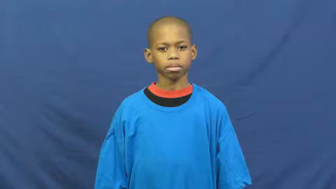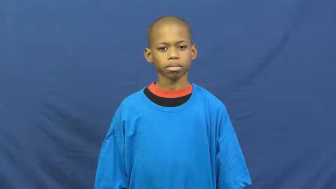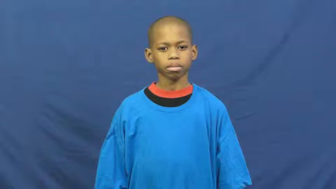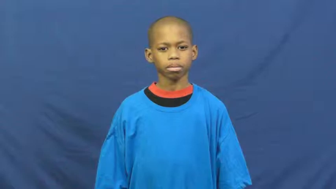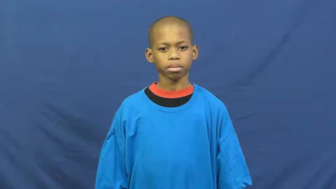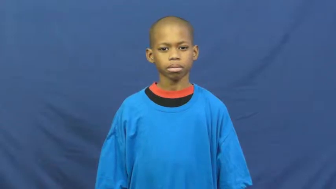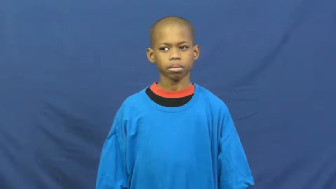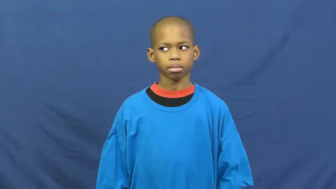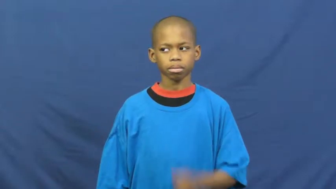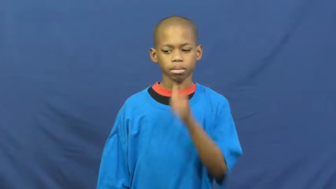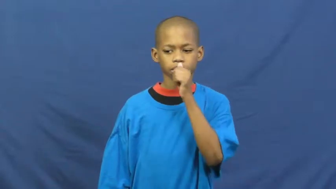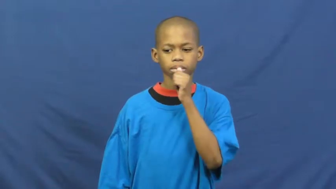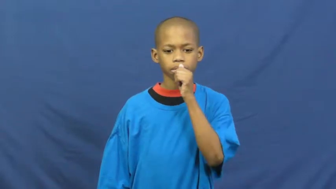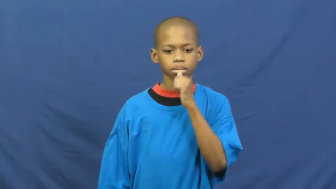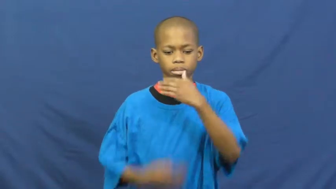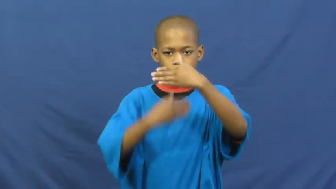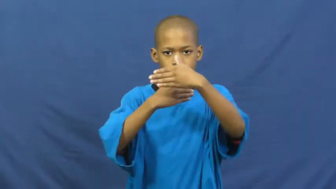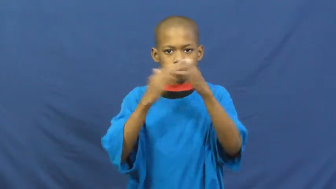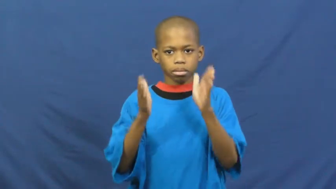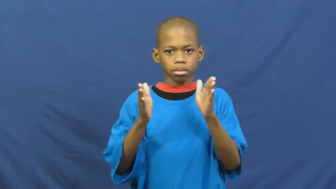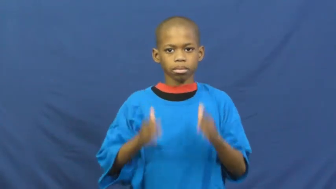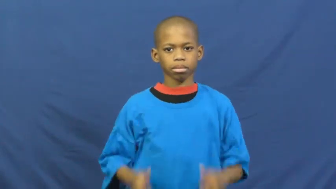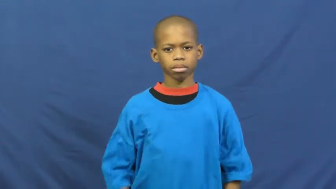den